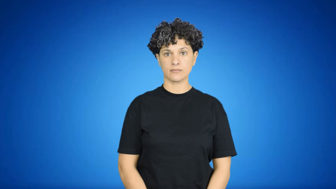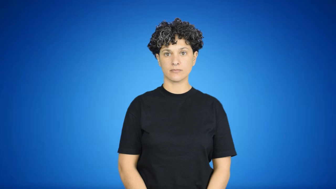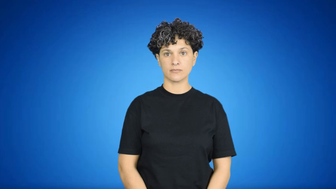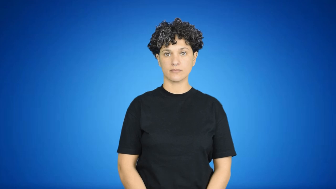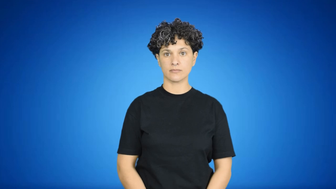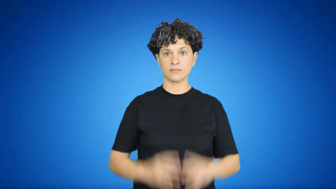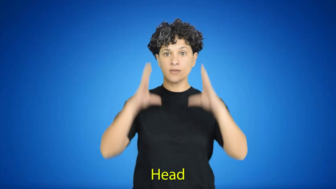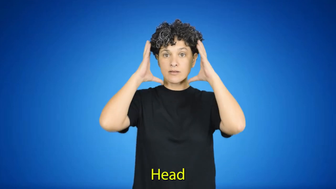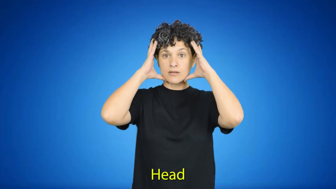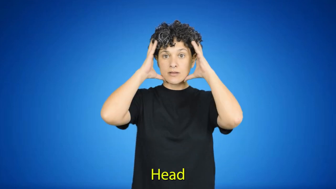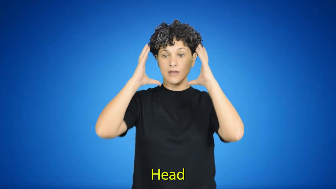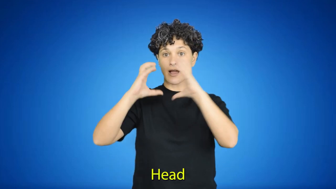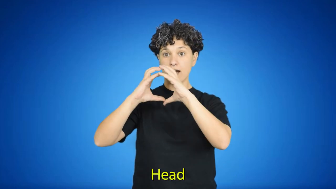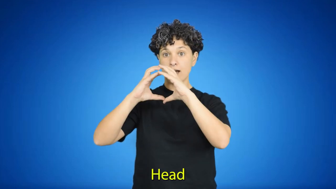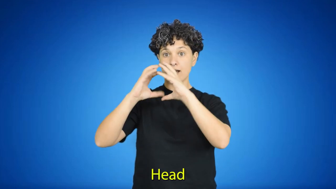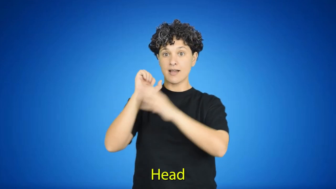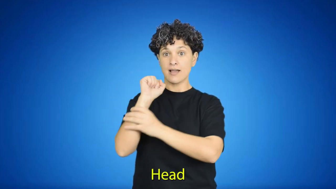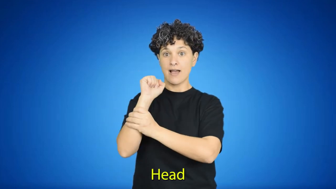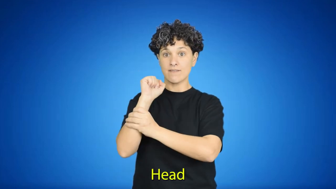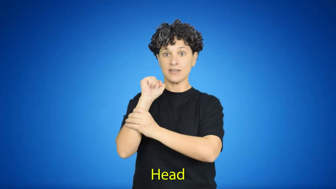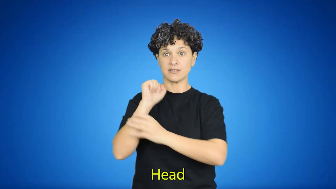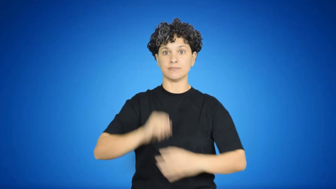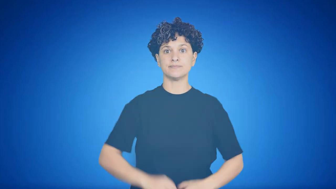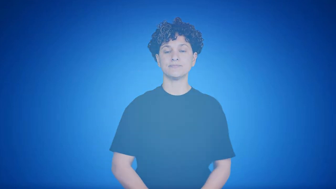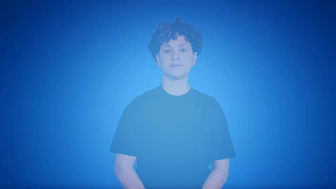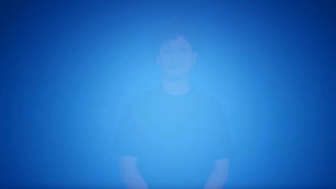Head